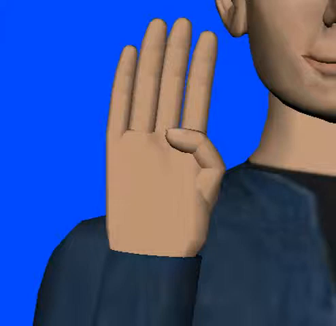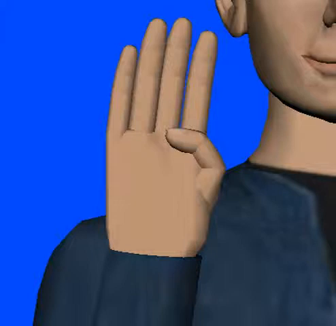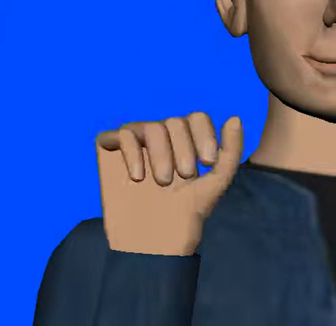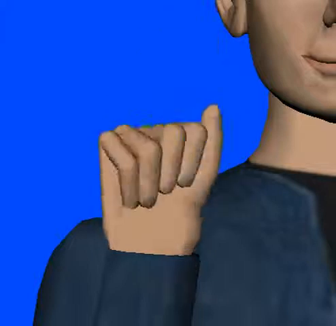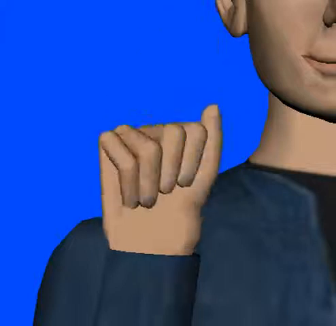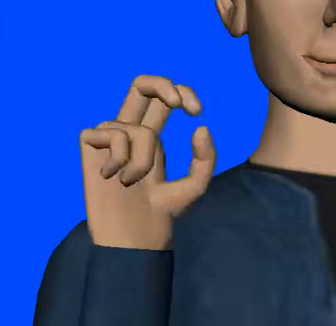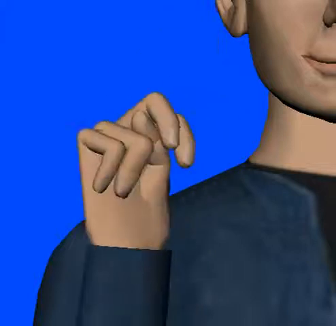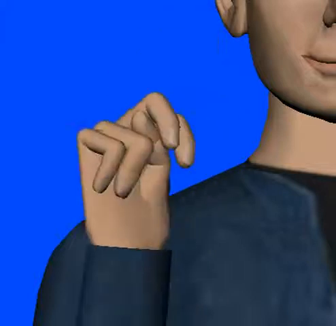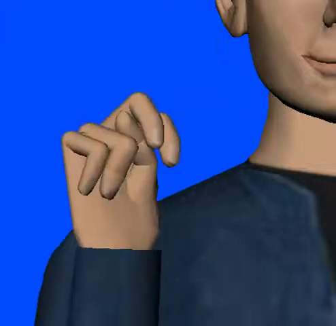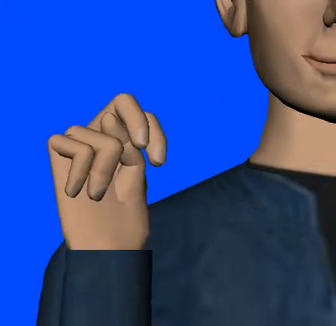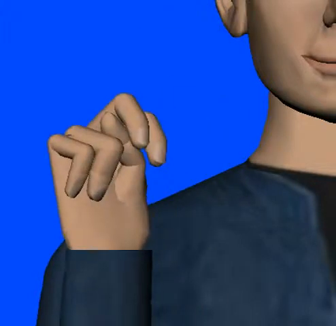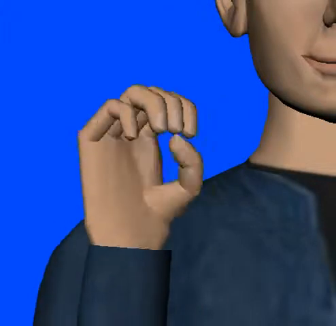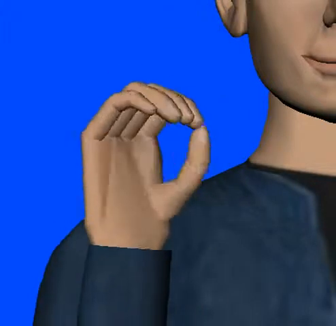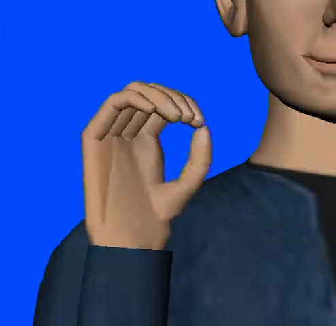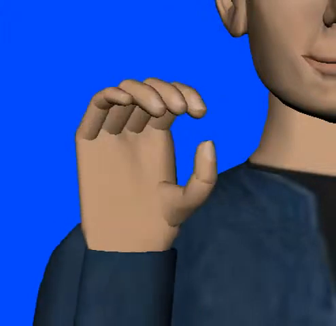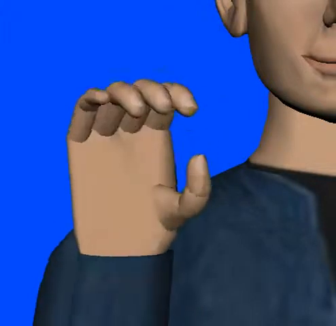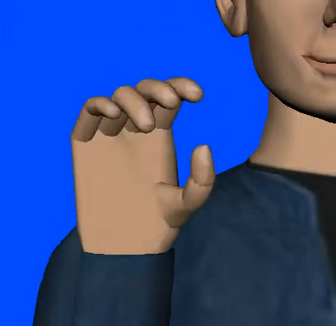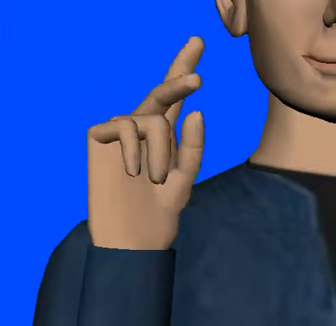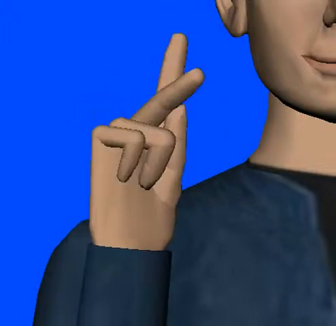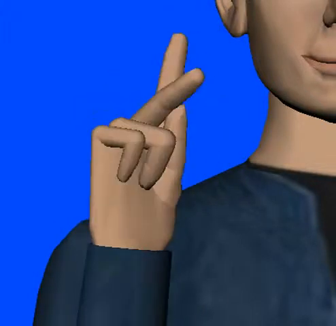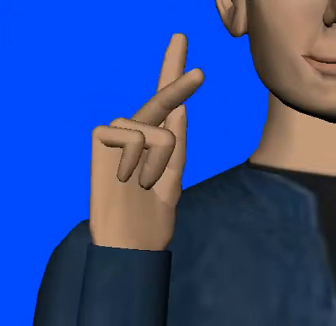bannock